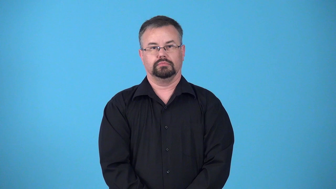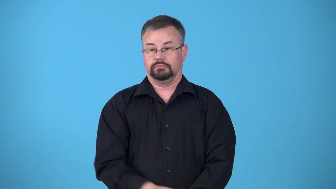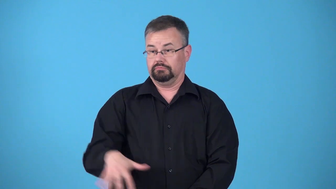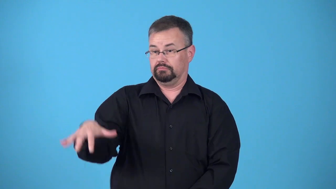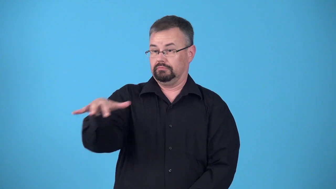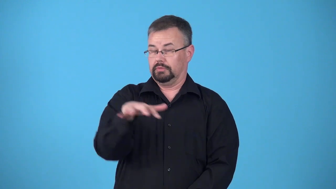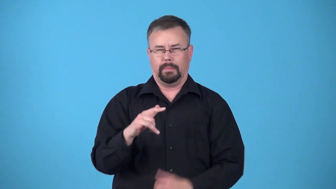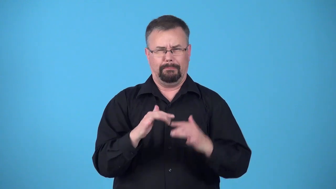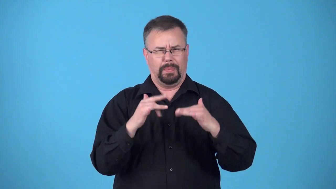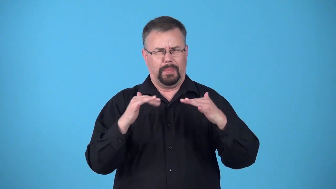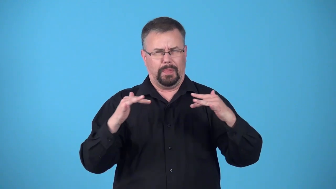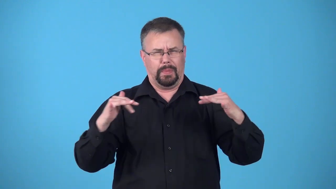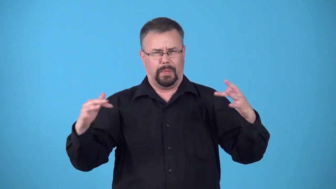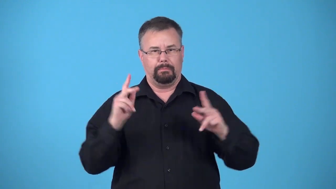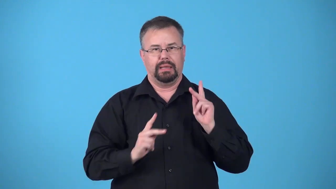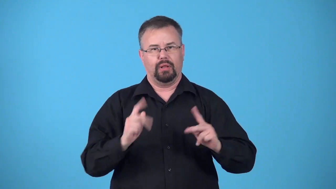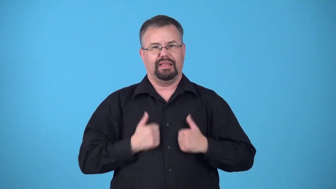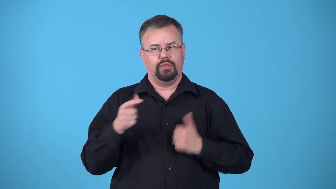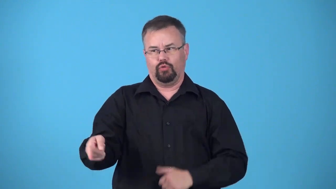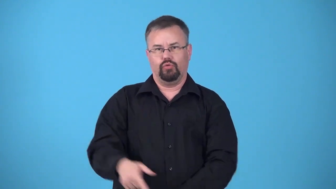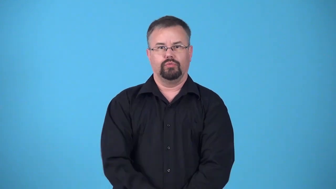melting pot